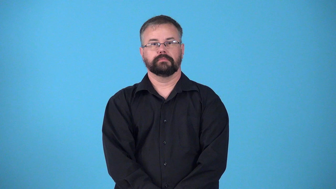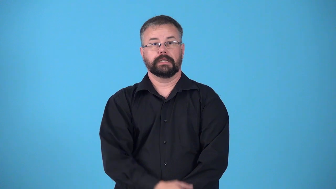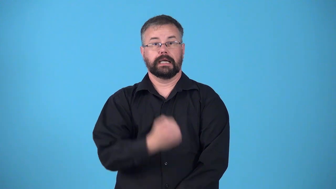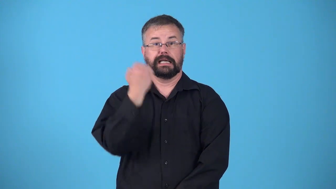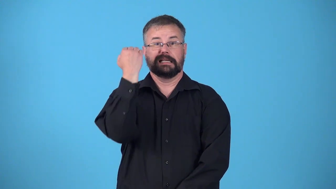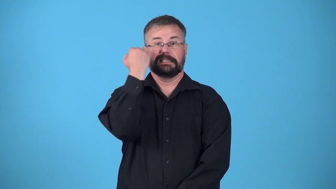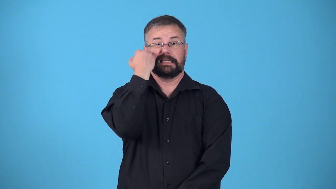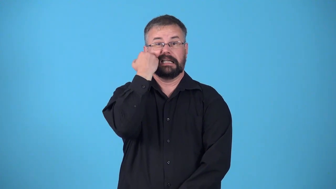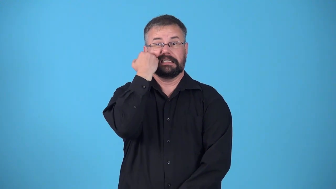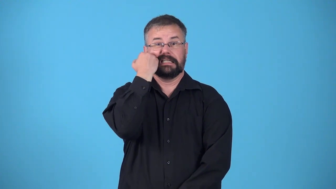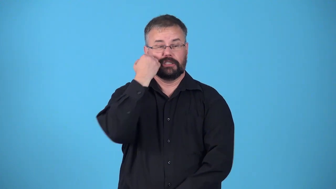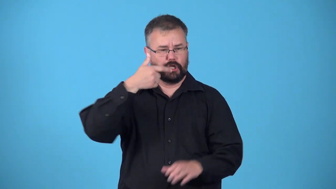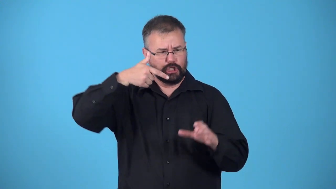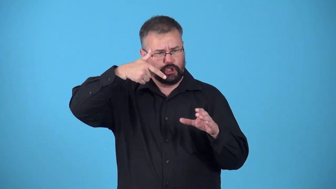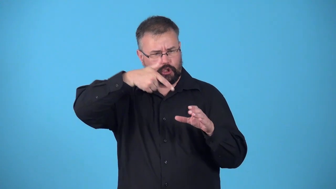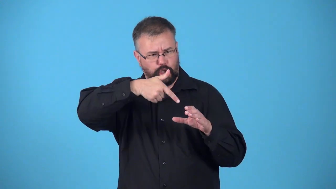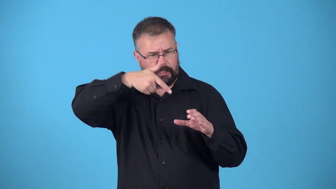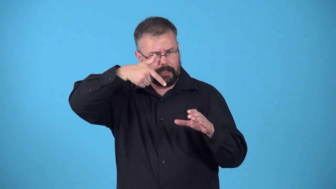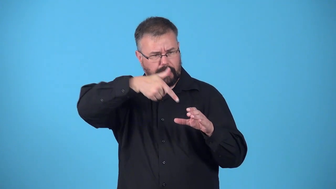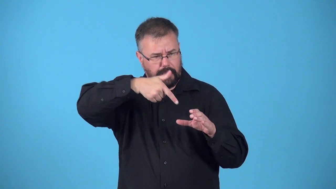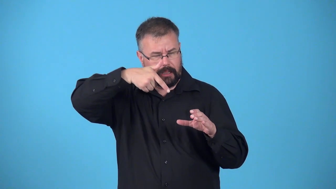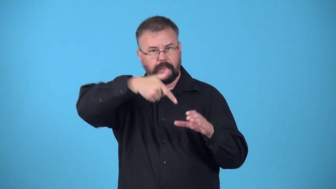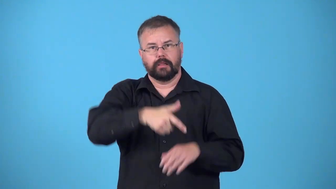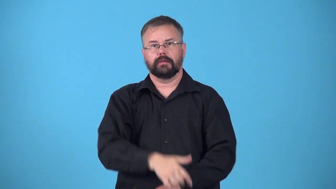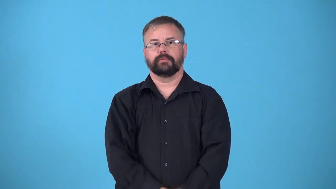drill-dentist